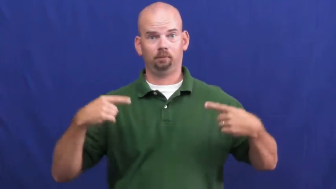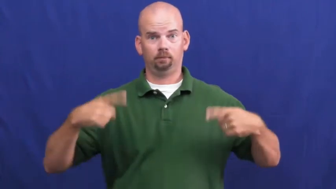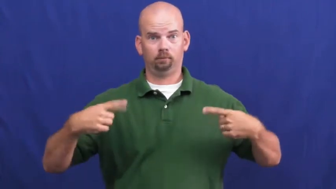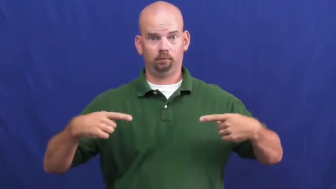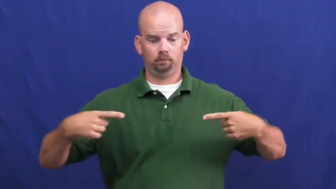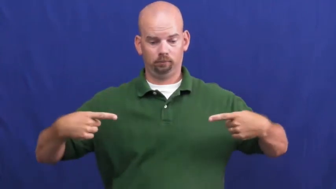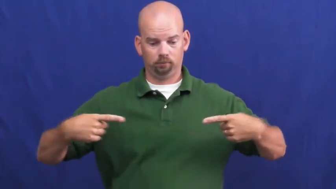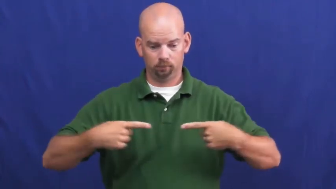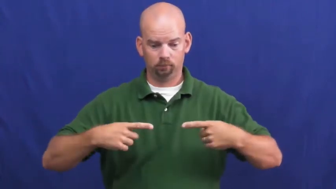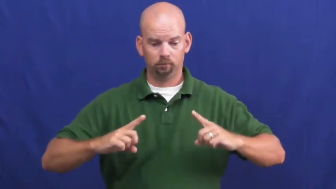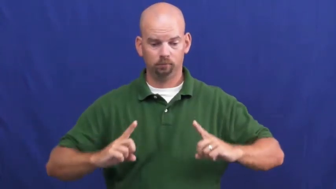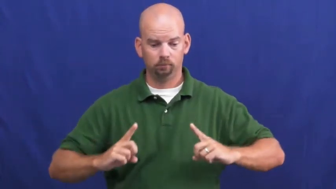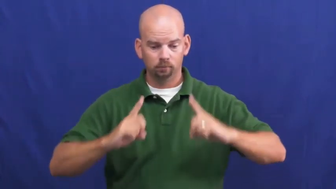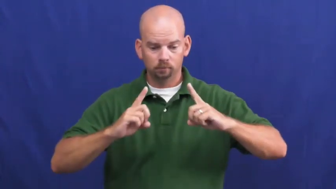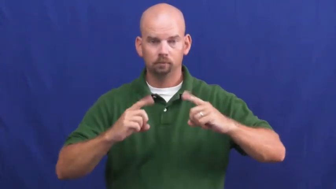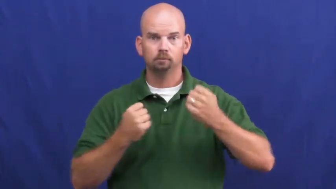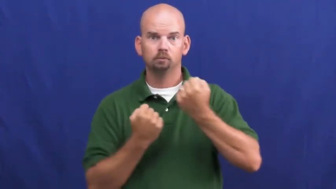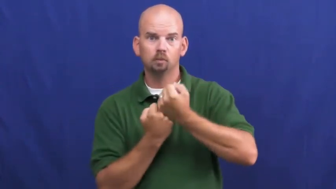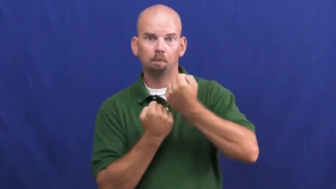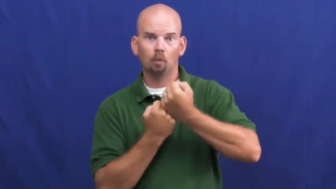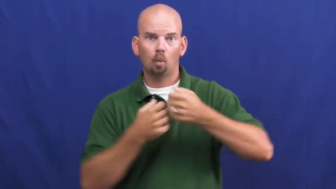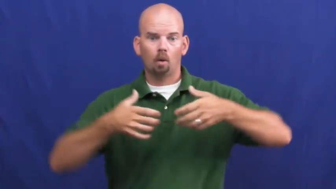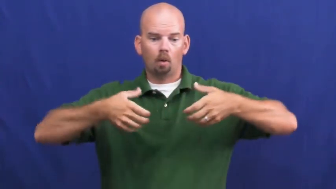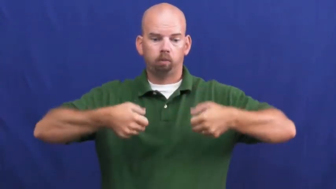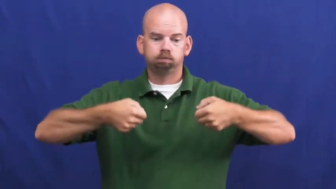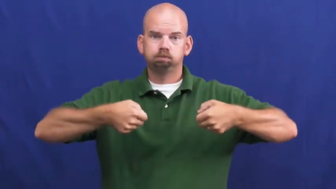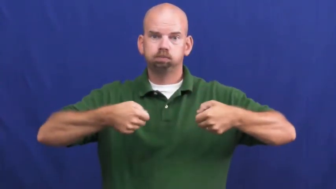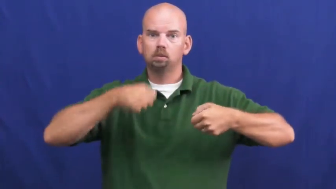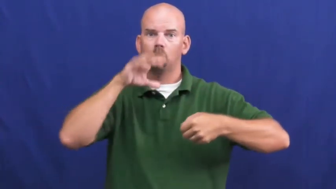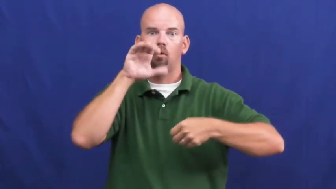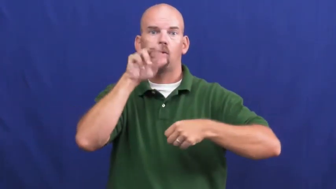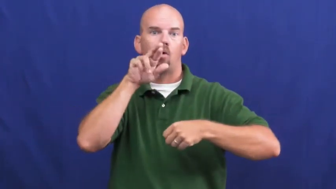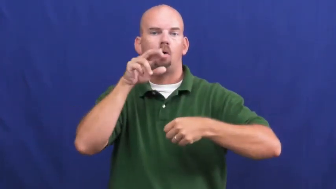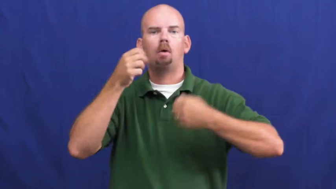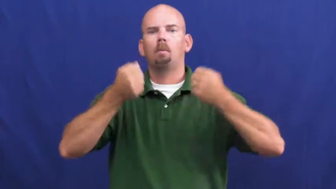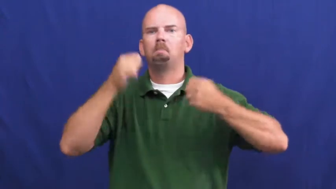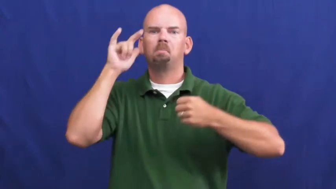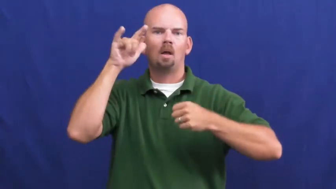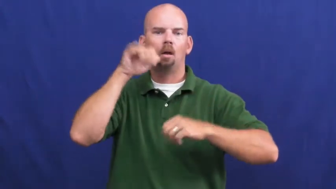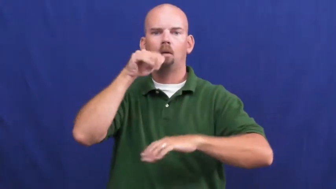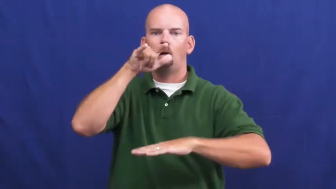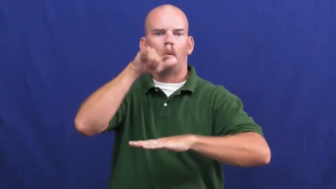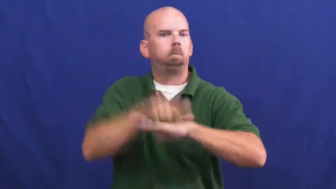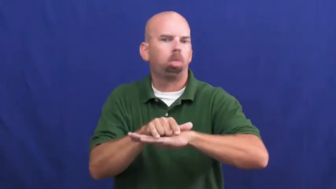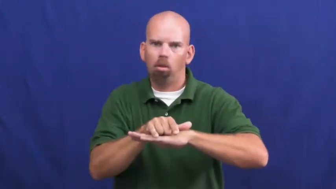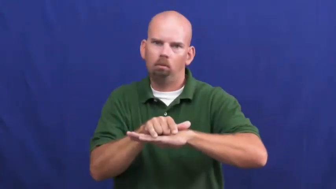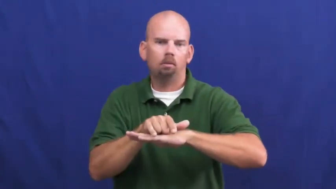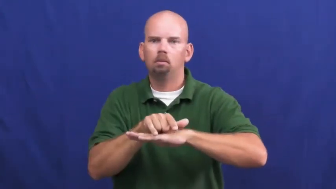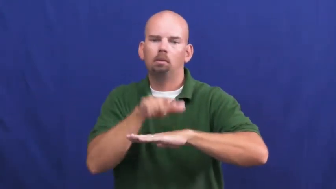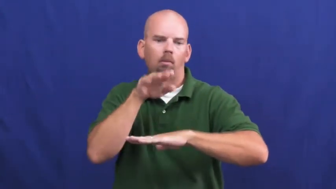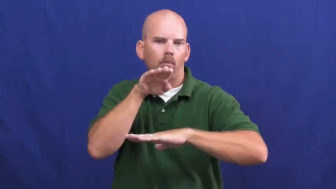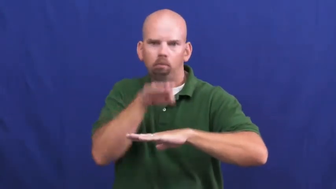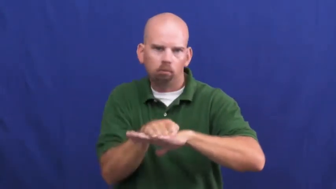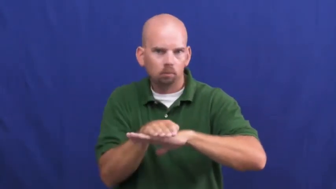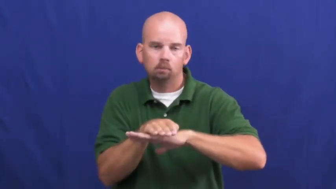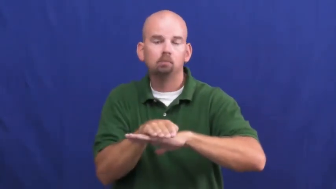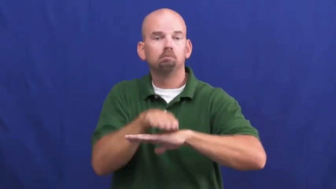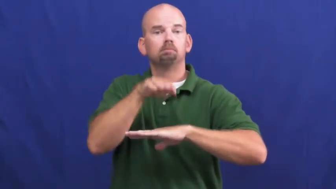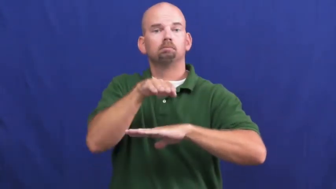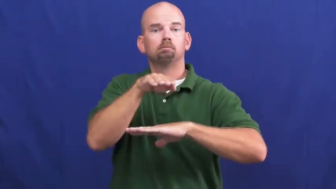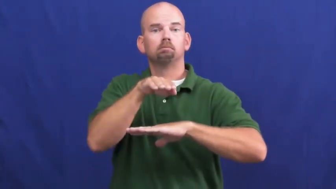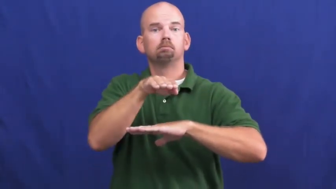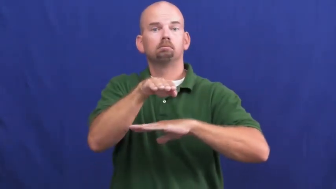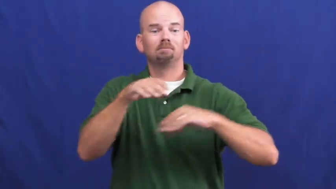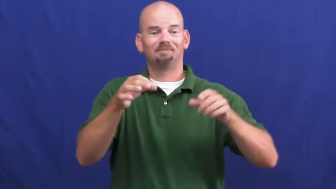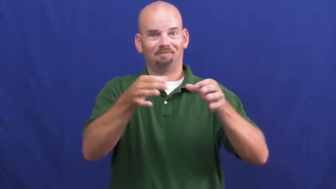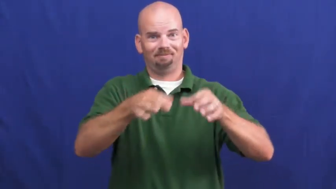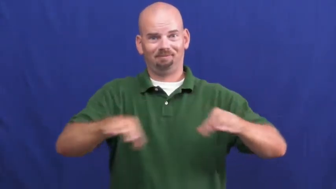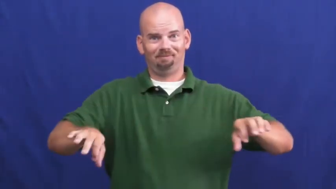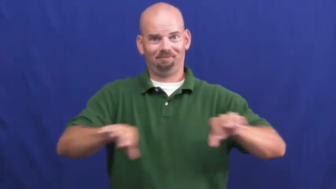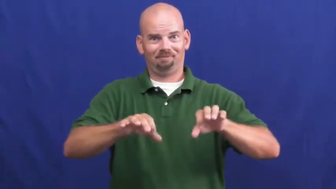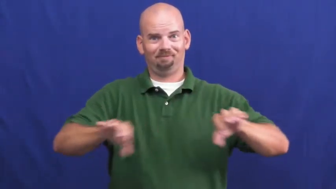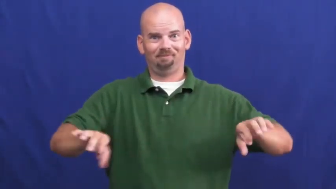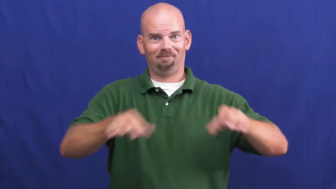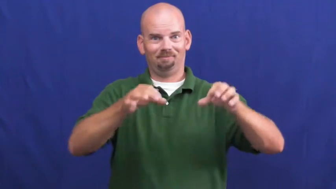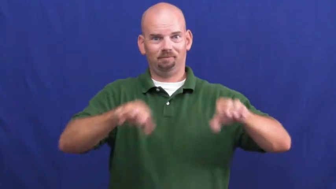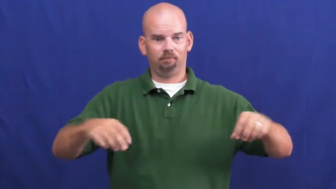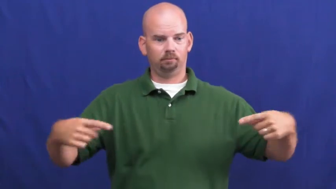undercarriage